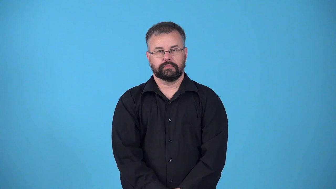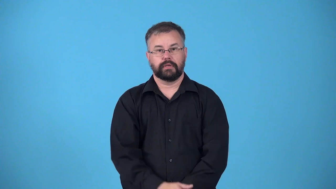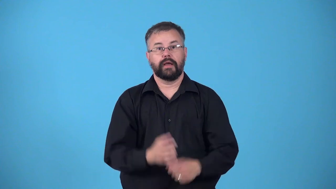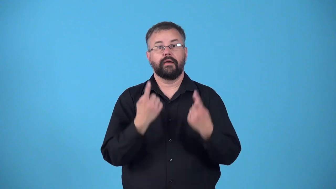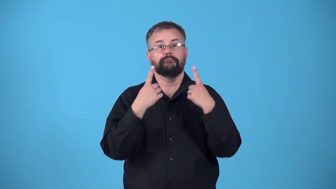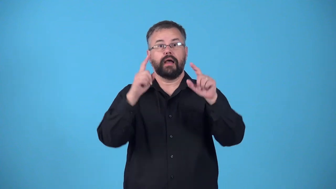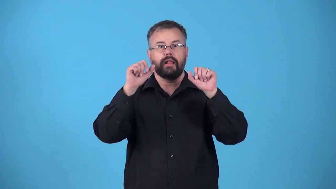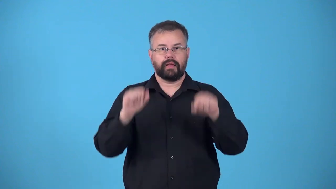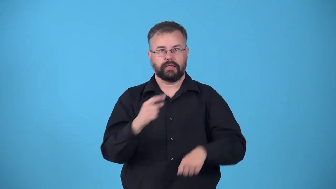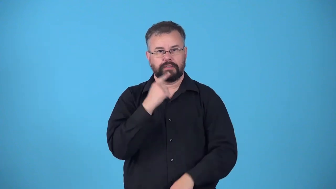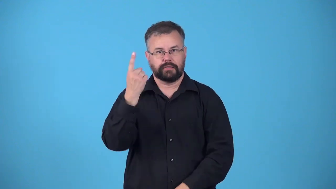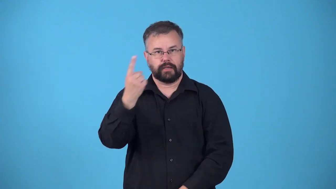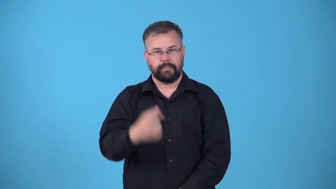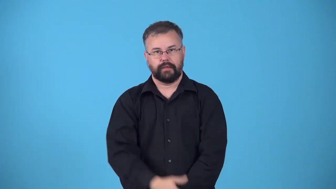get in a word